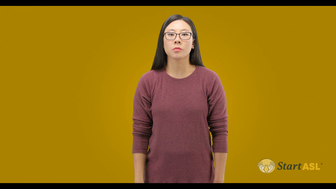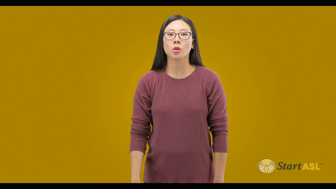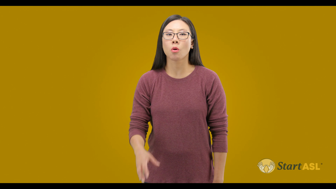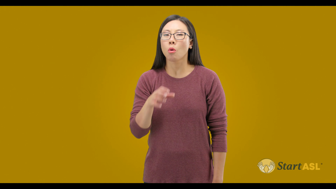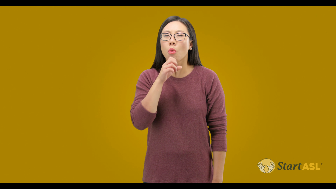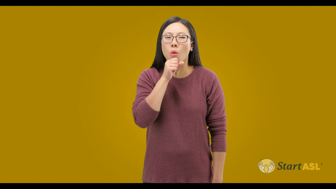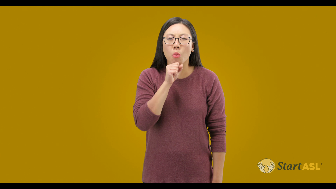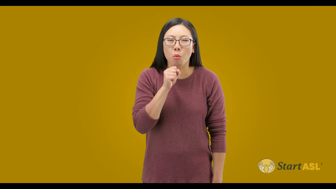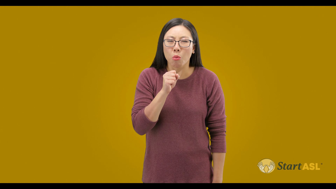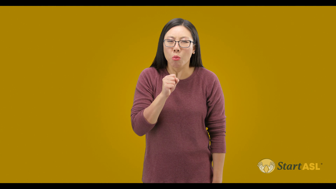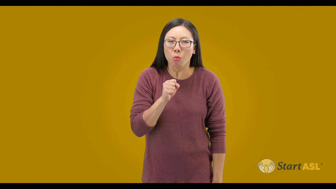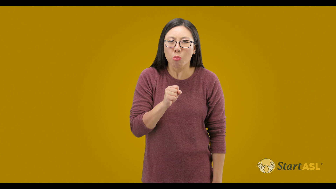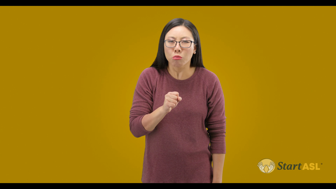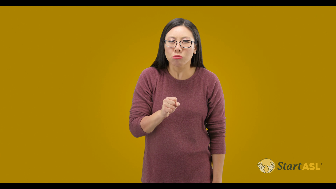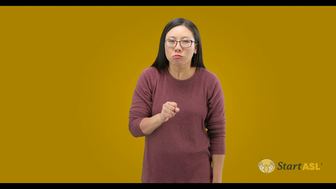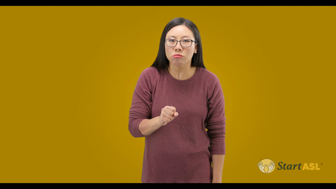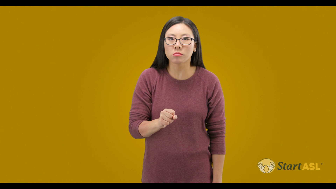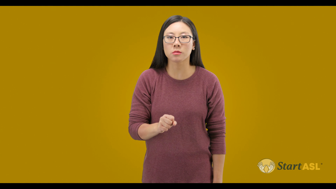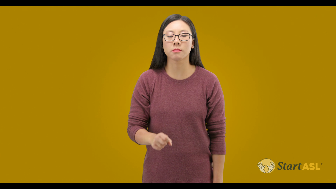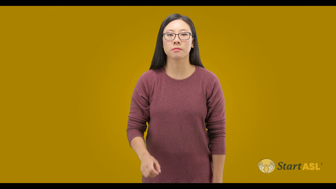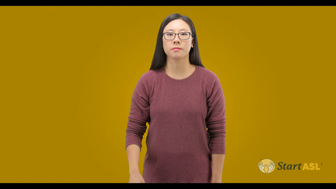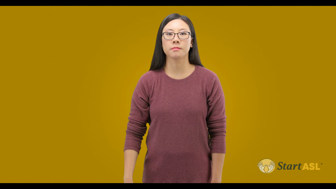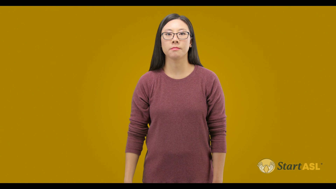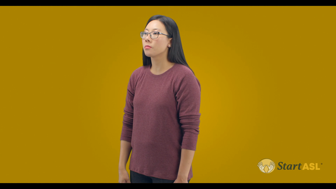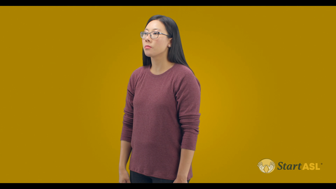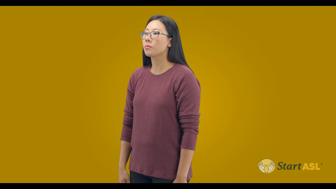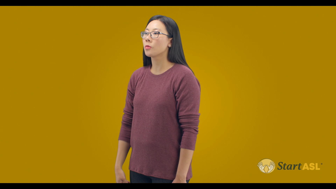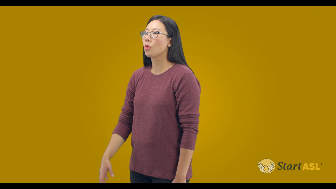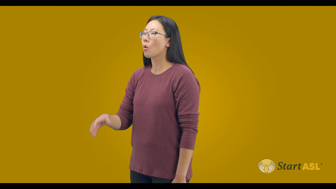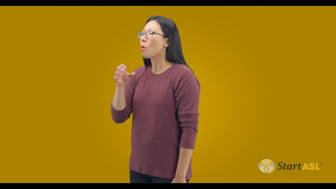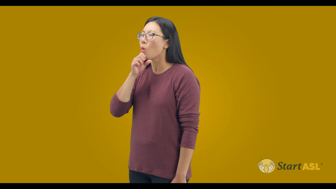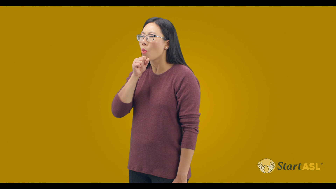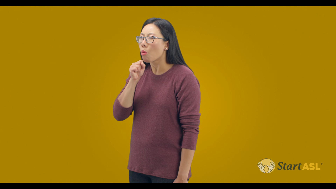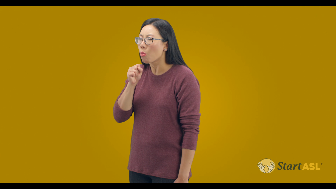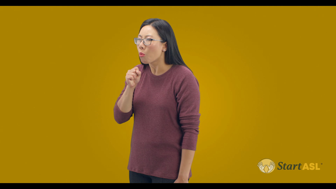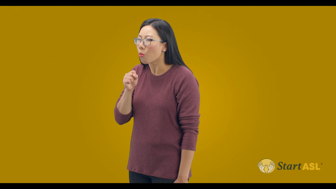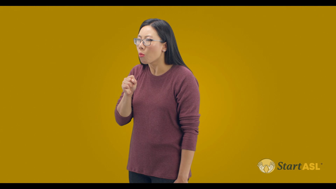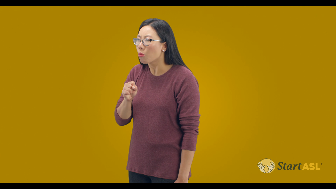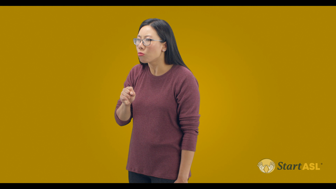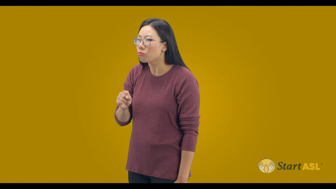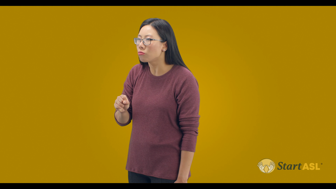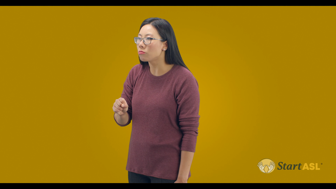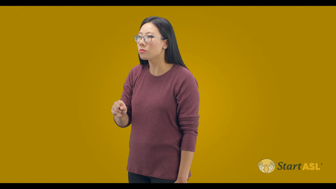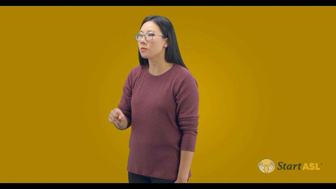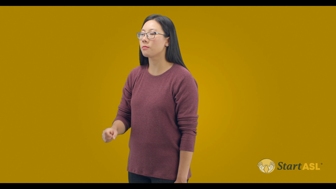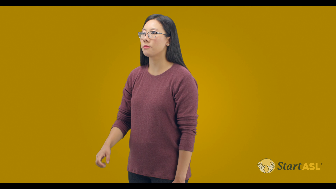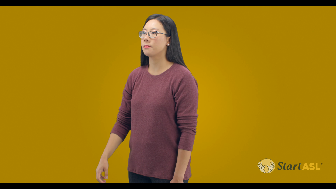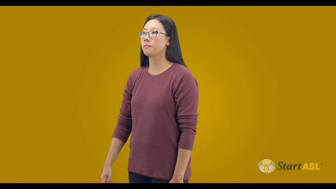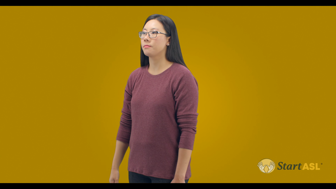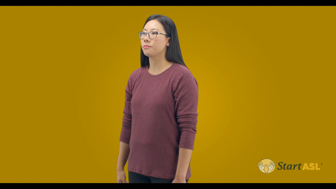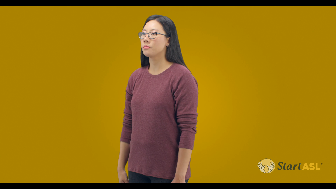old